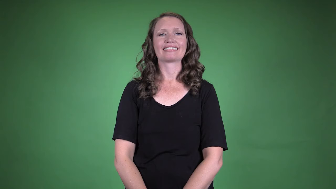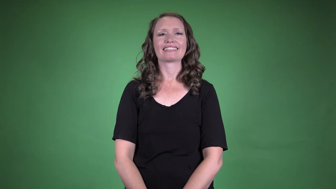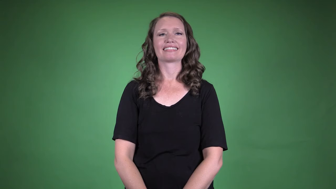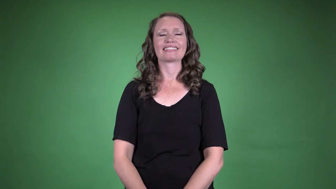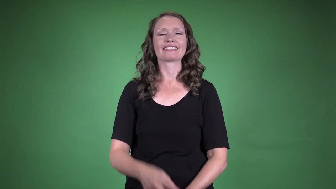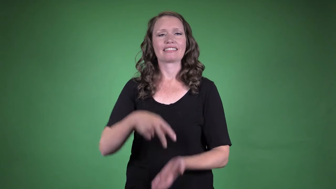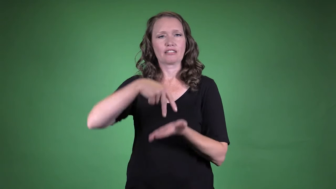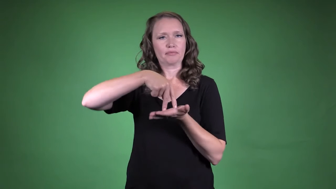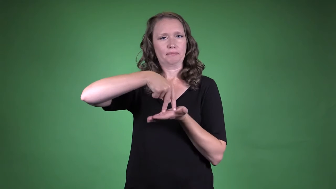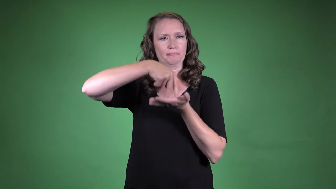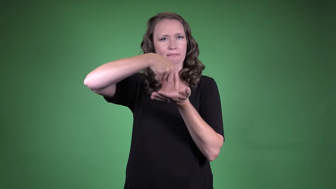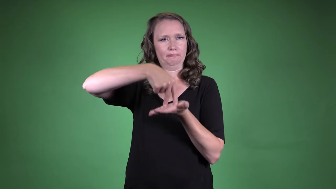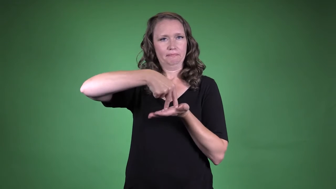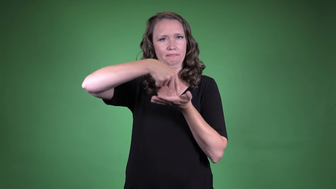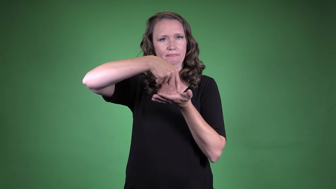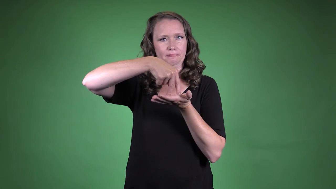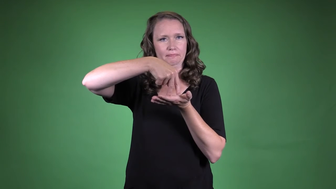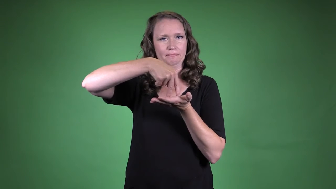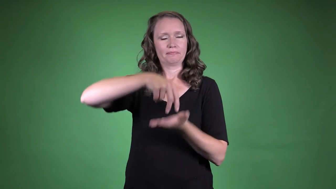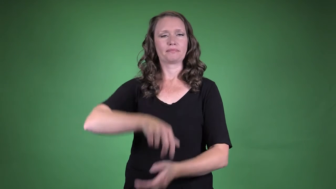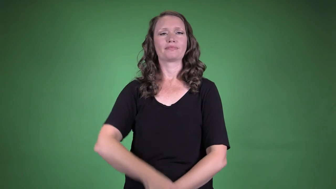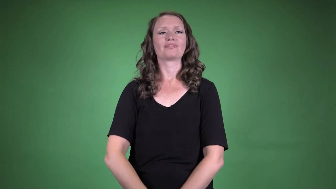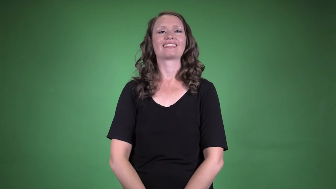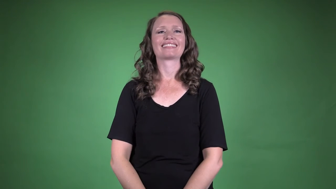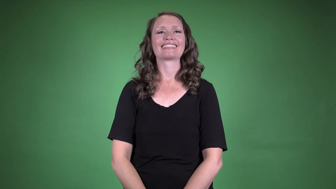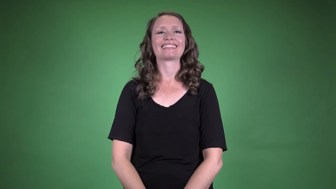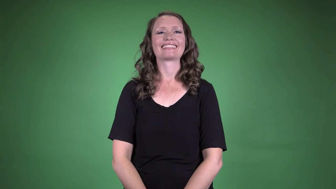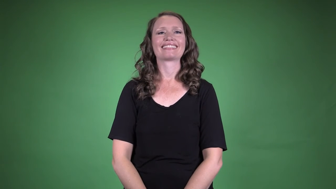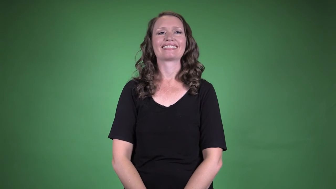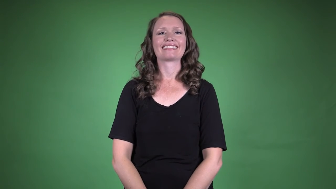stand